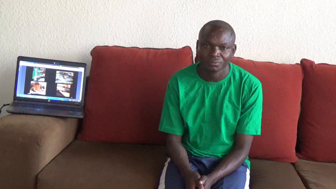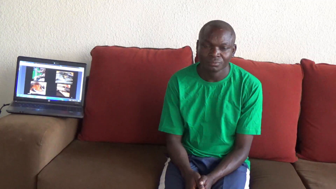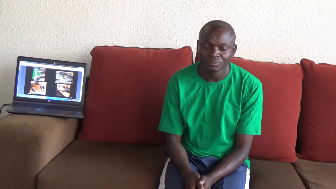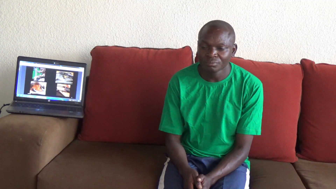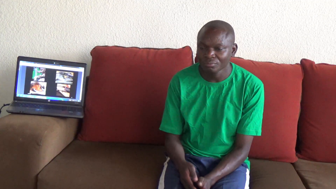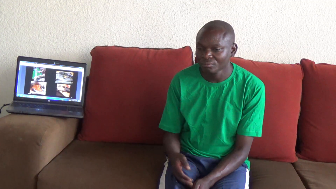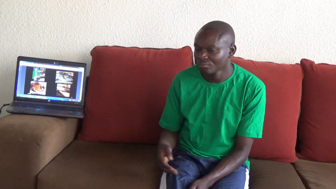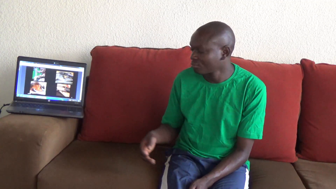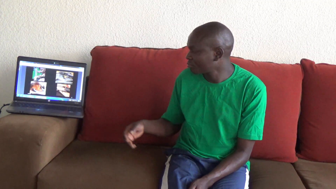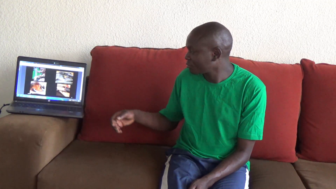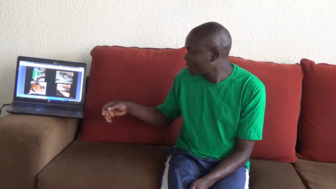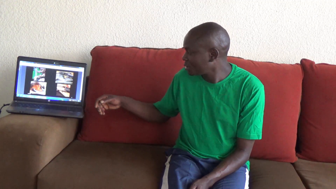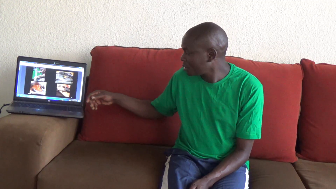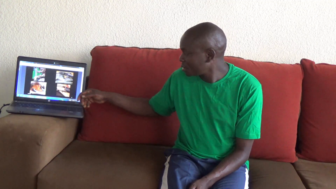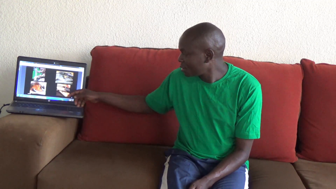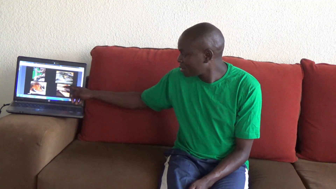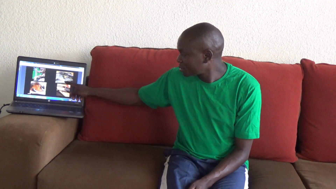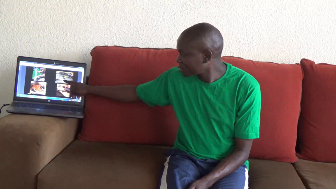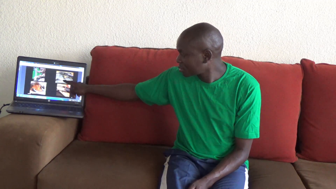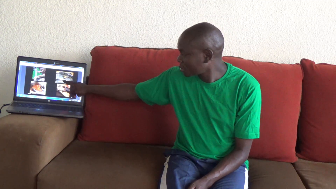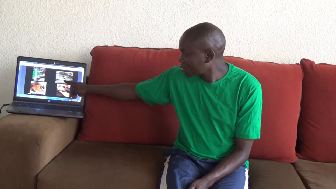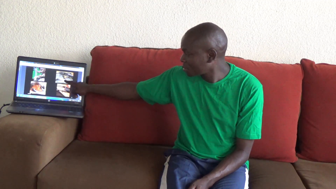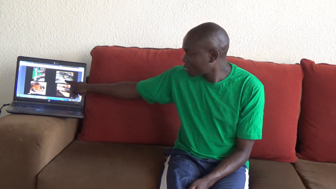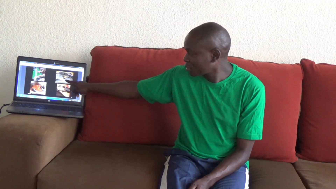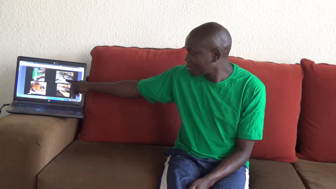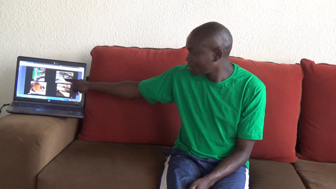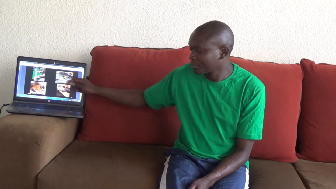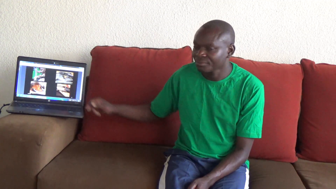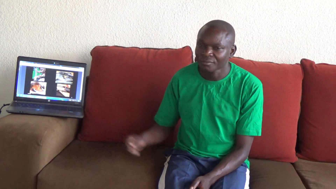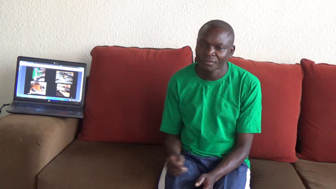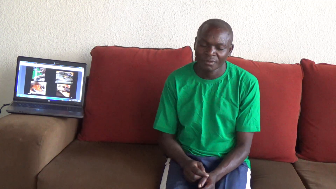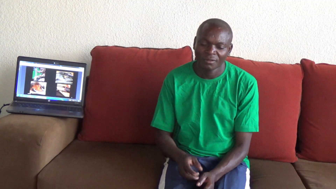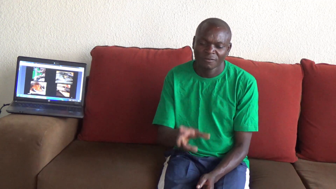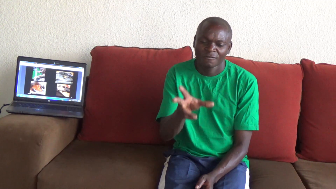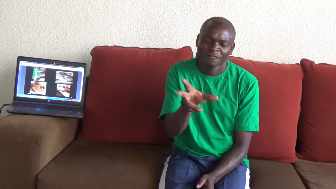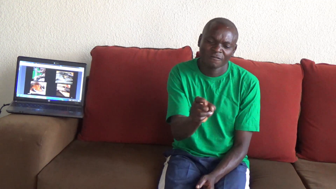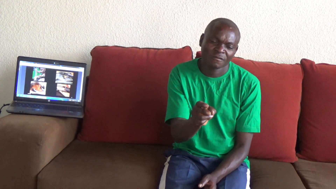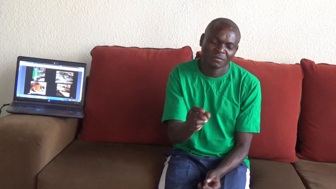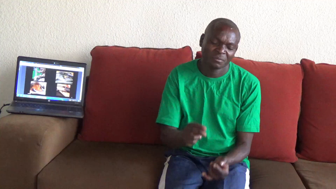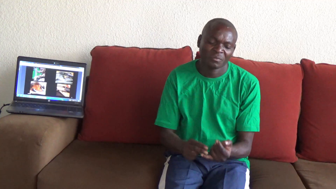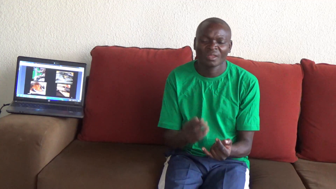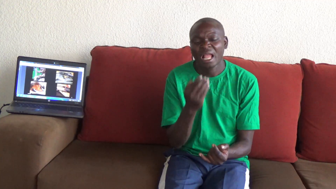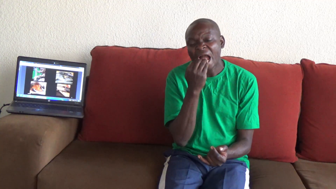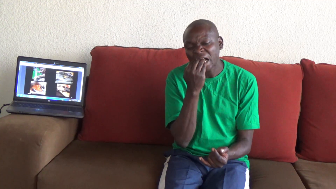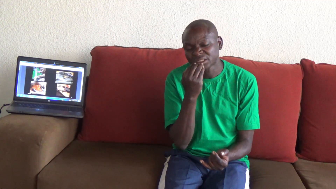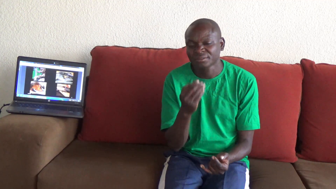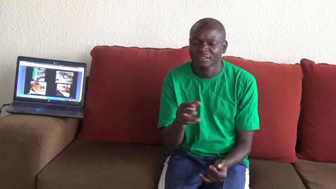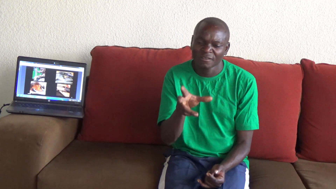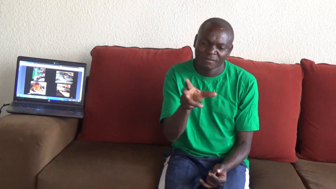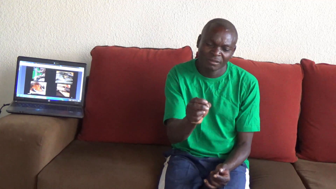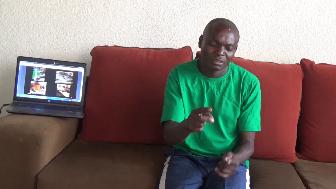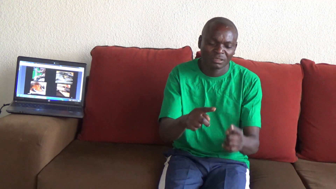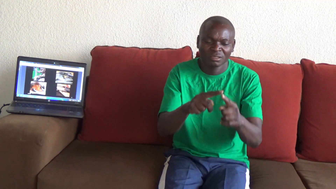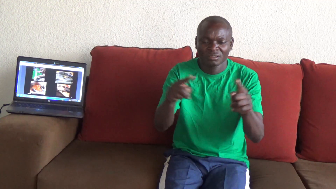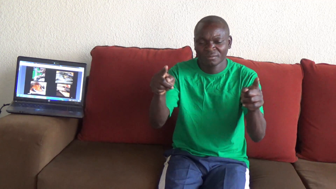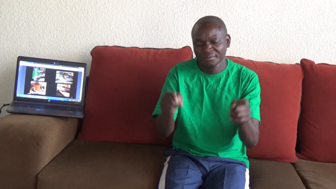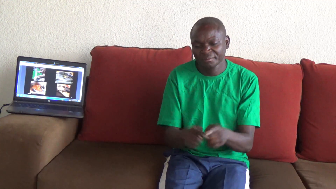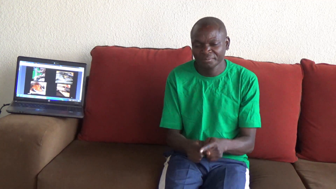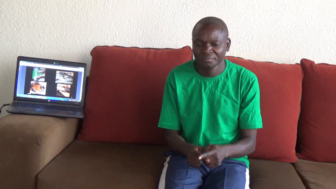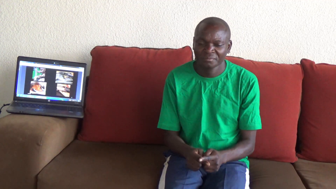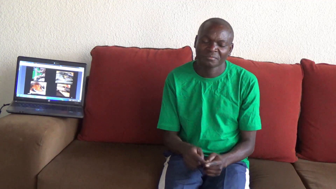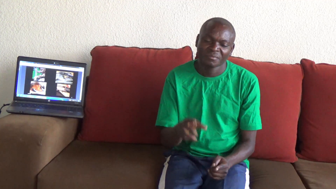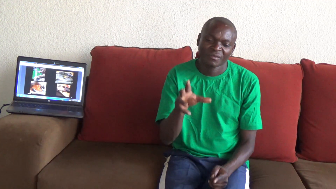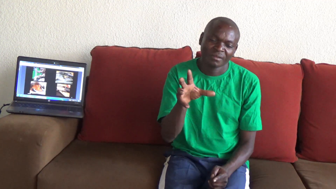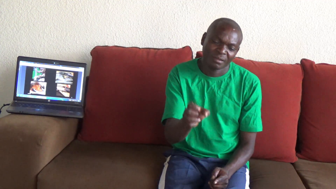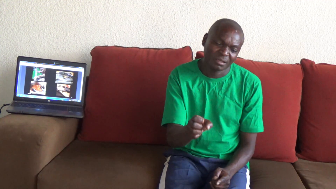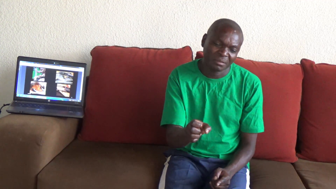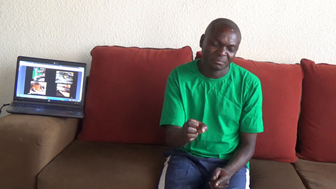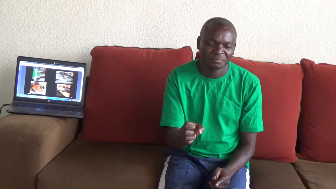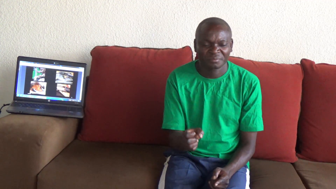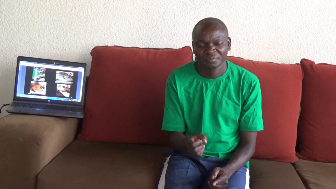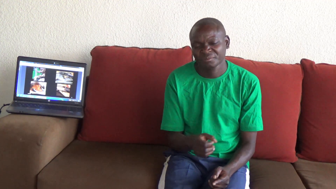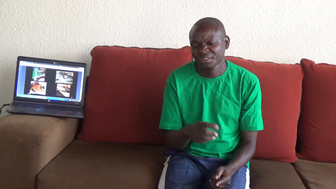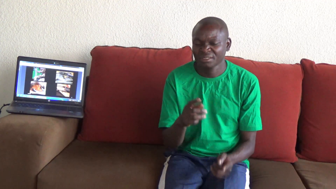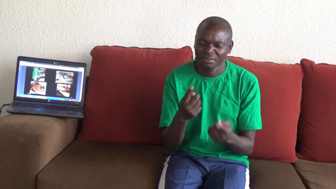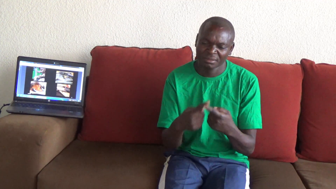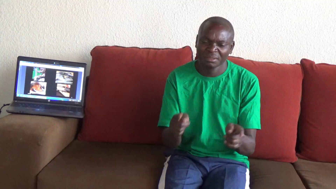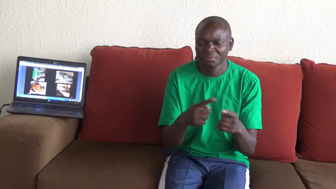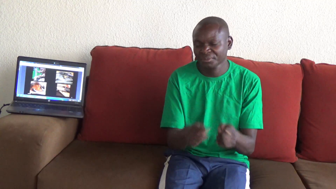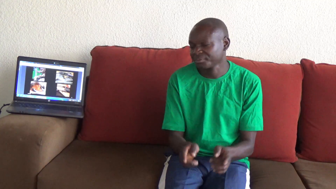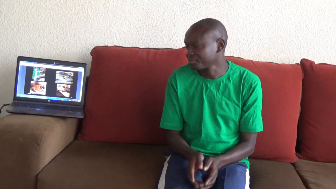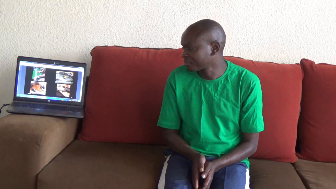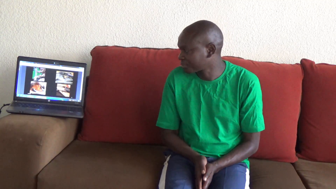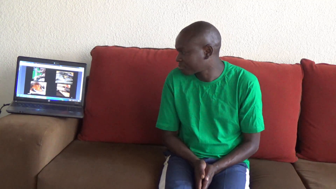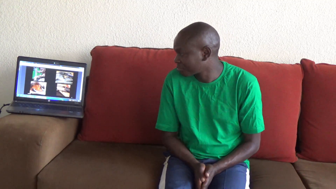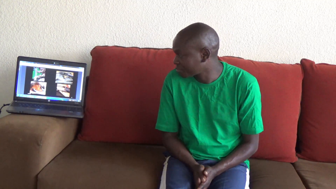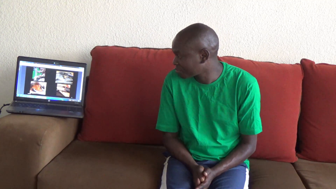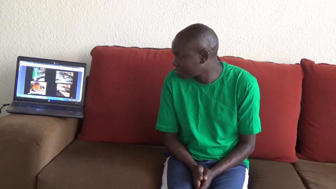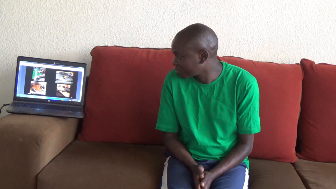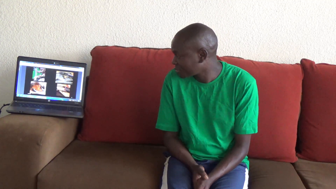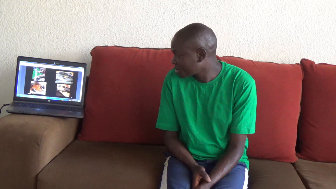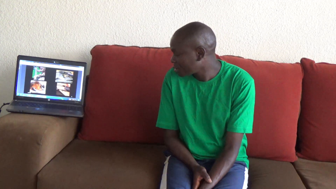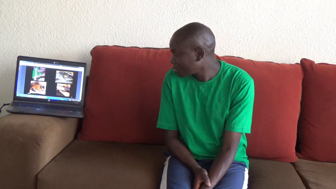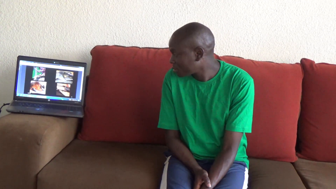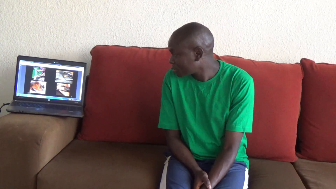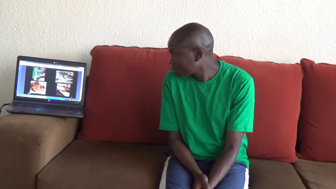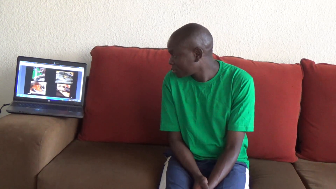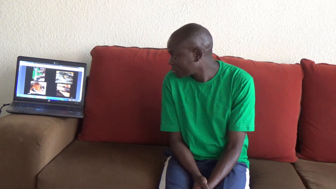tongs